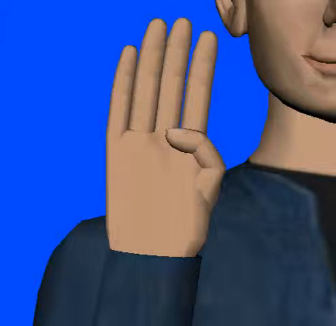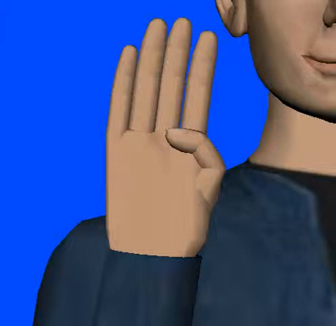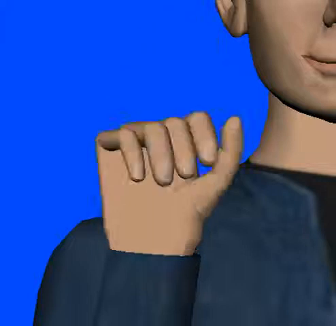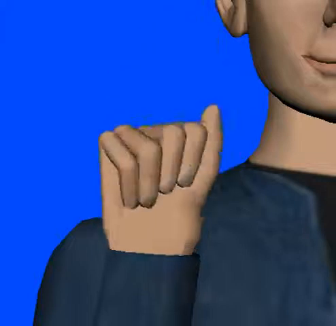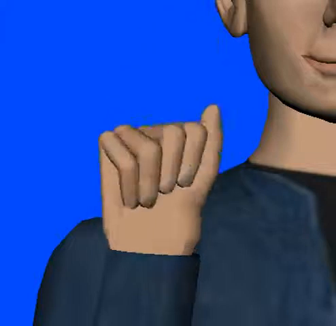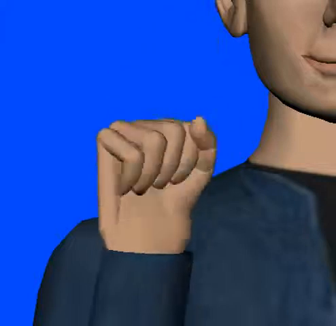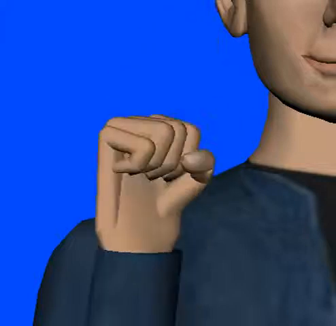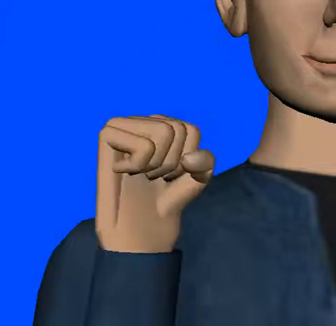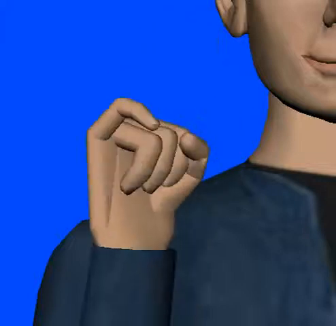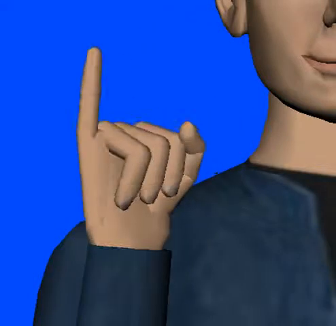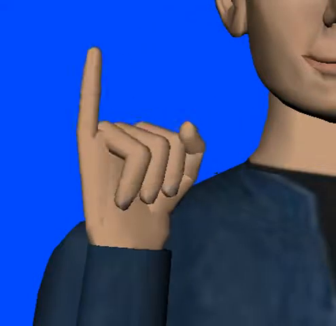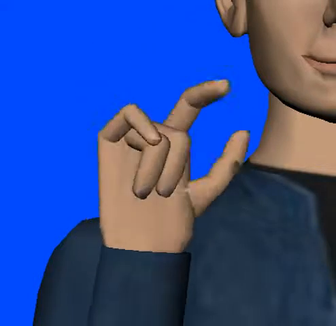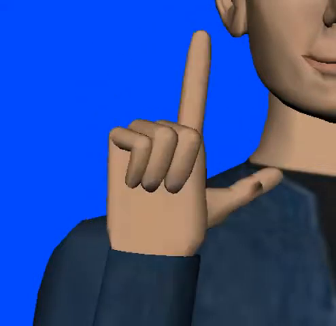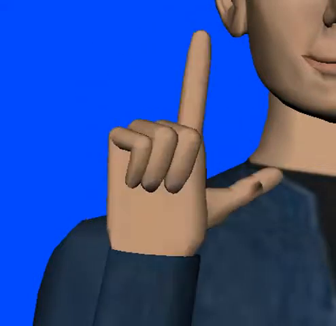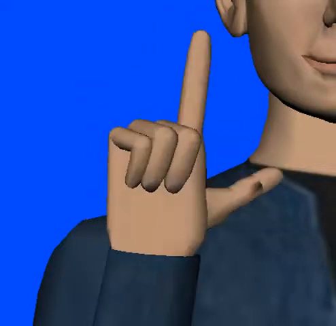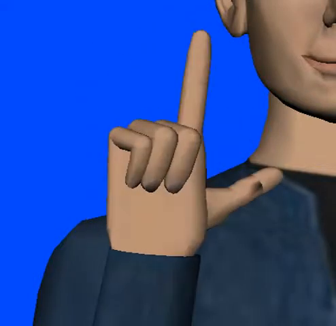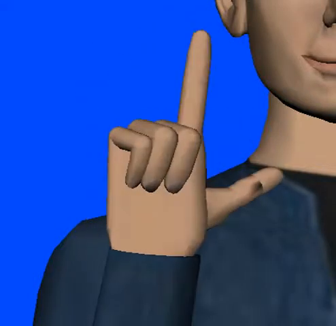basil